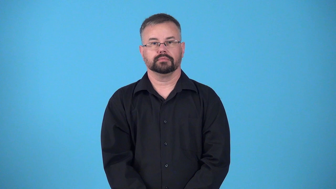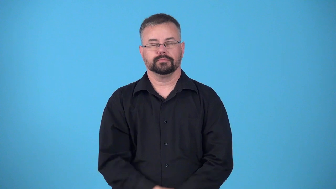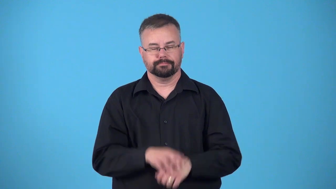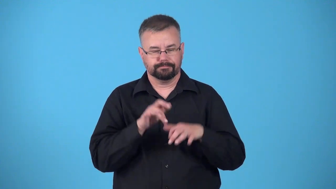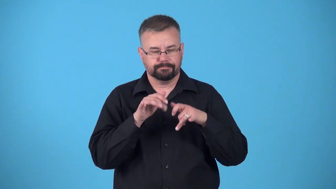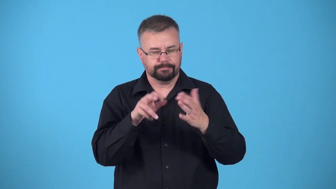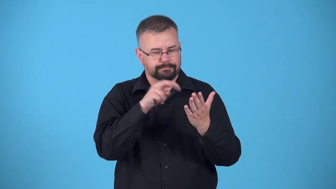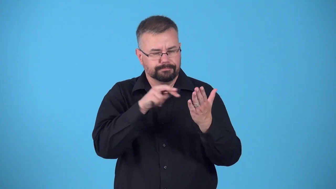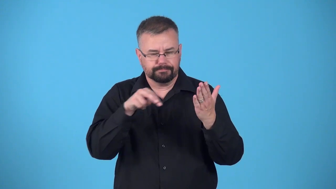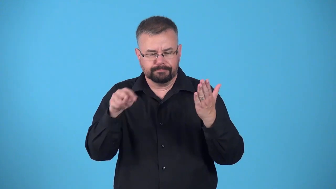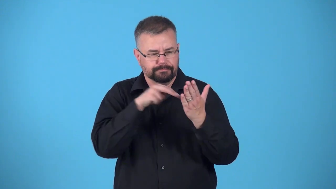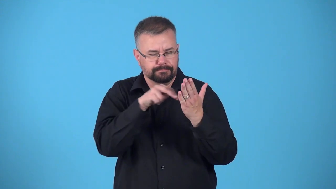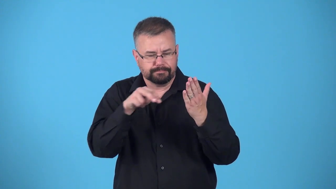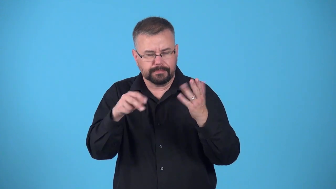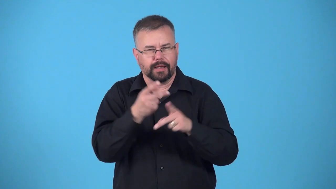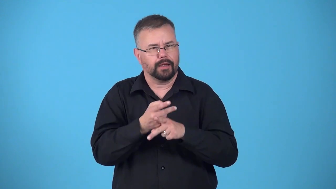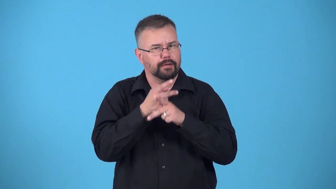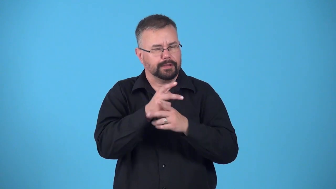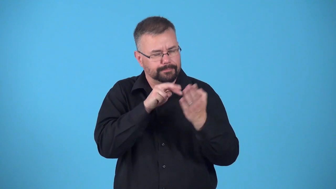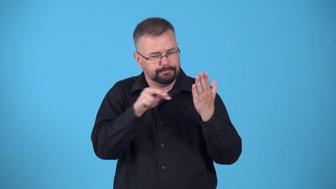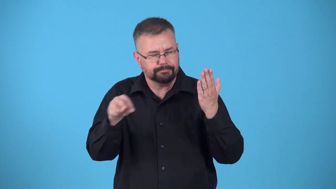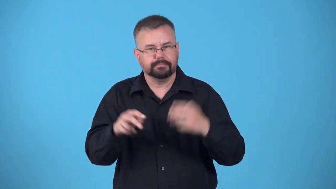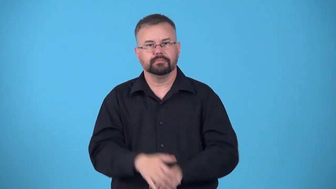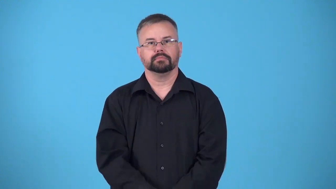sift through